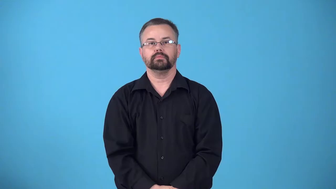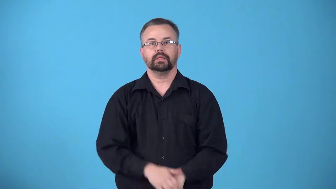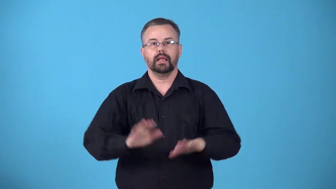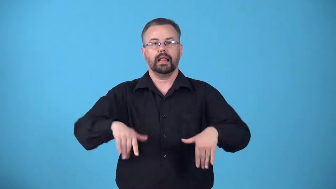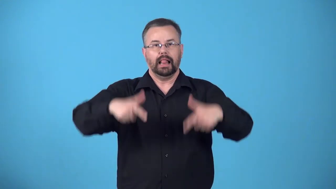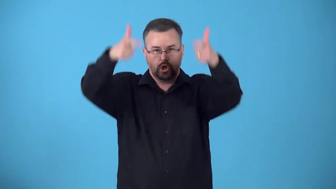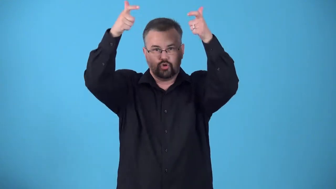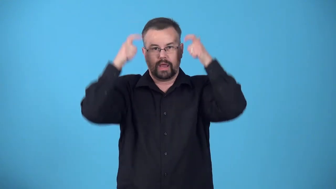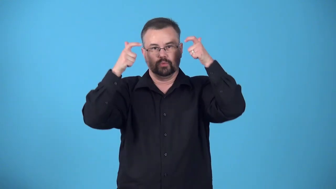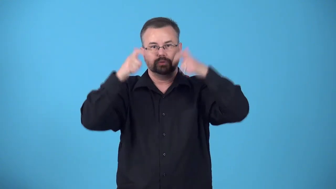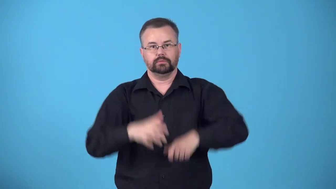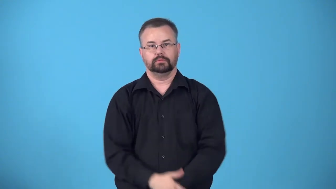crownless